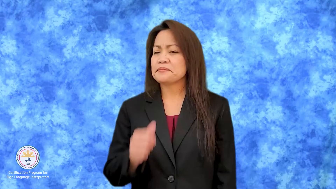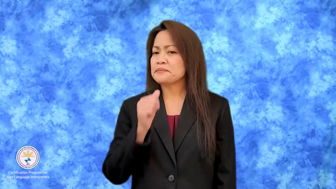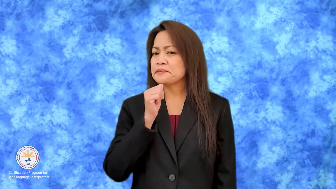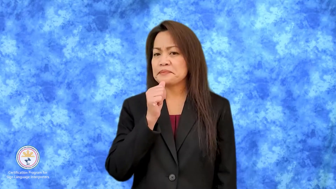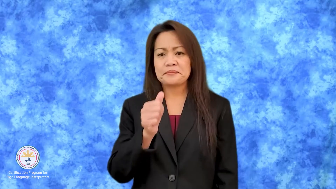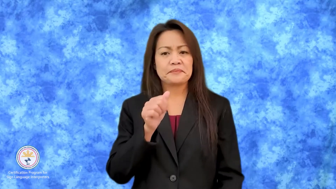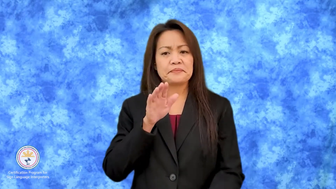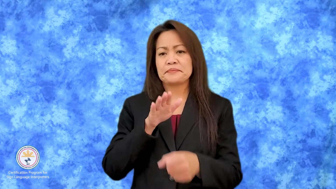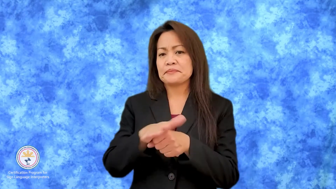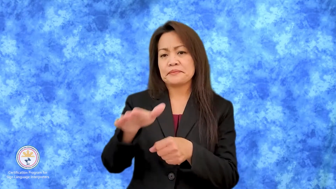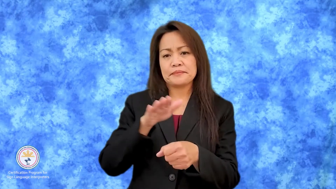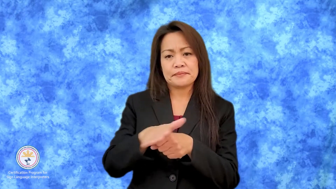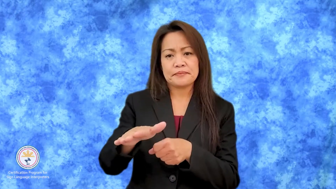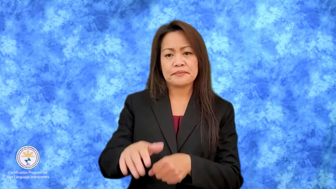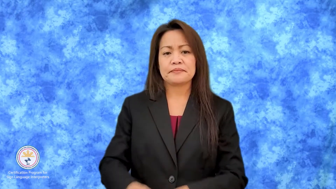Inadequate